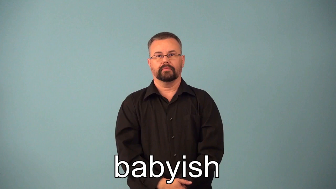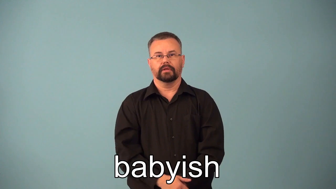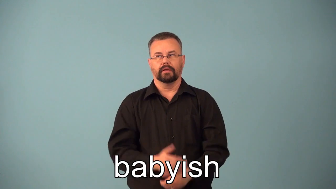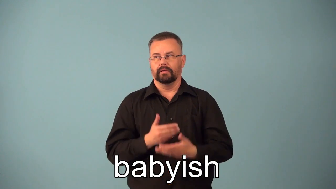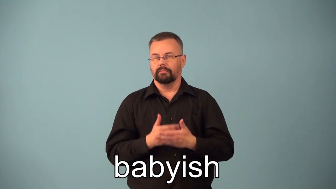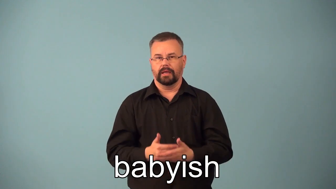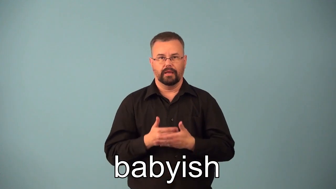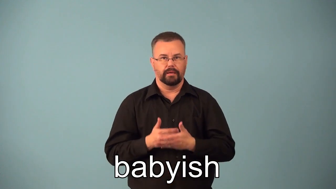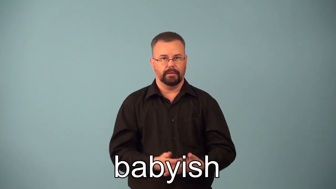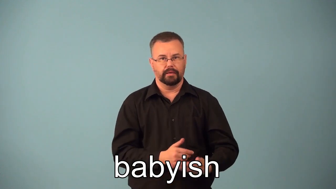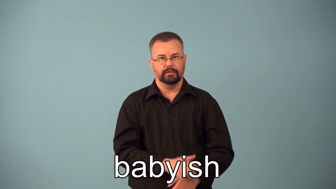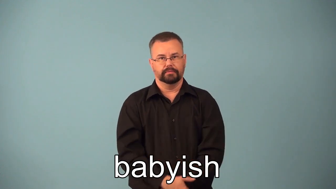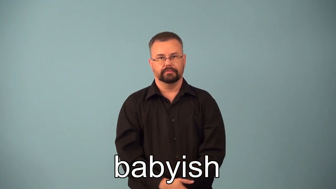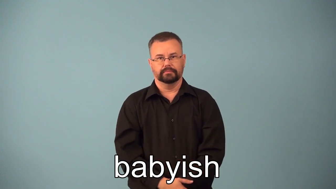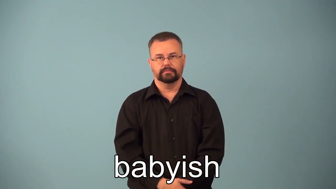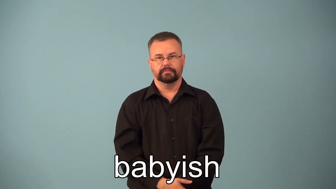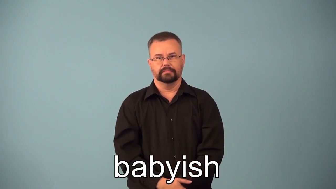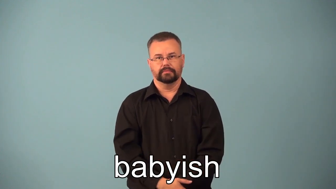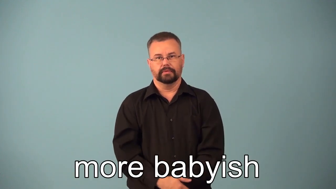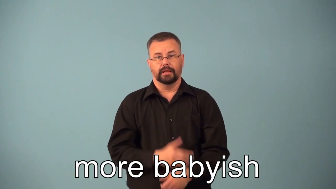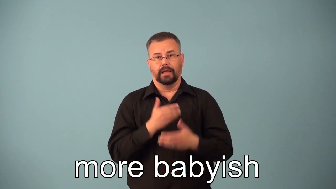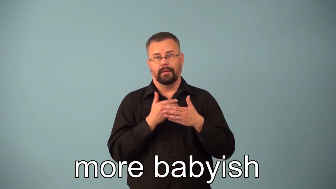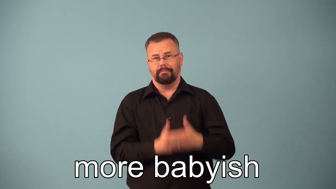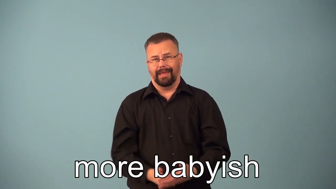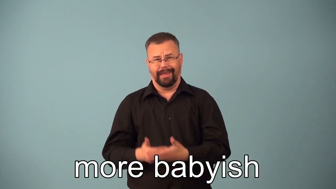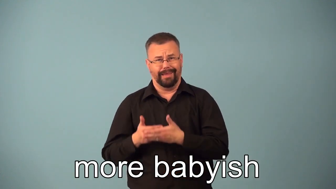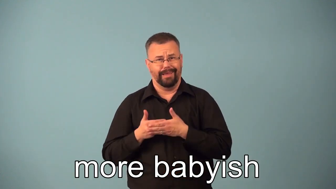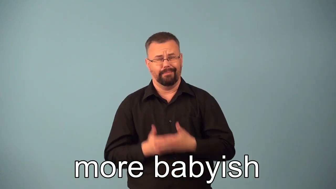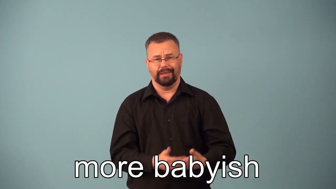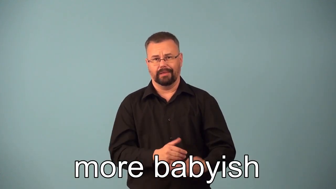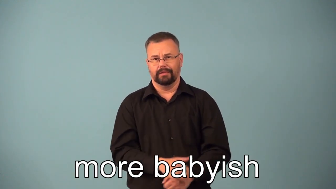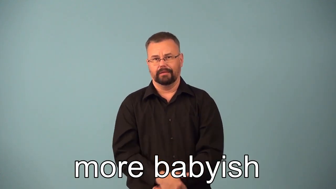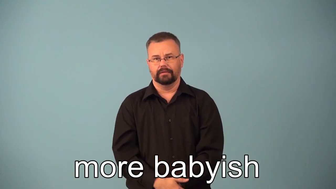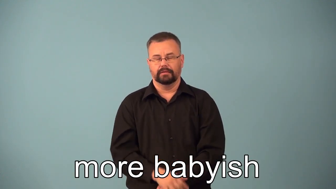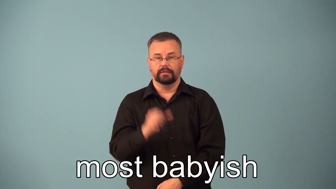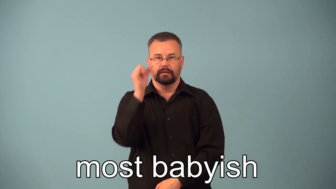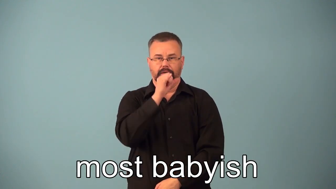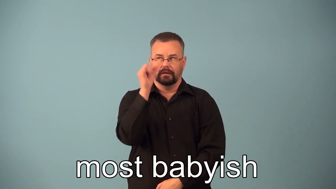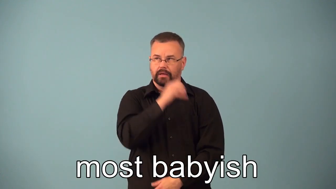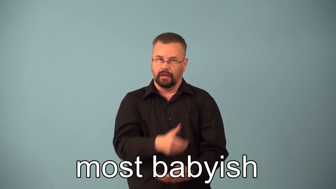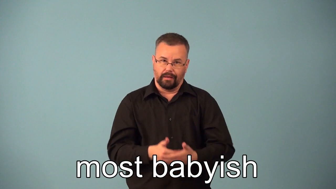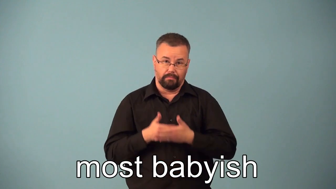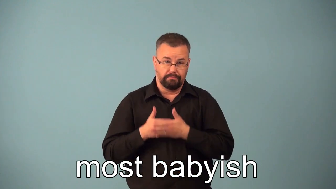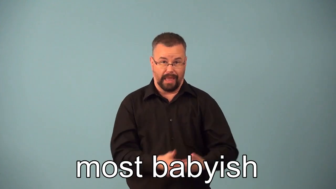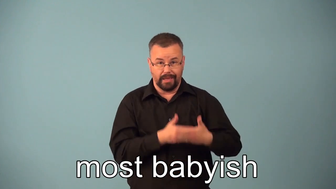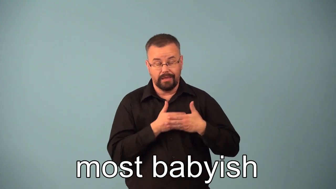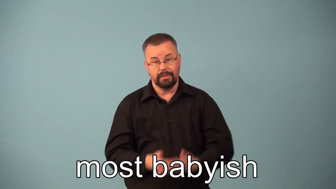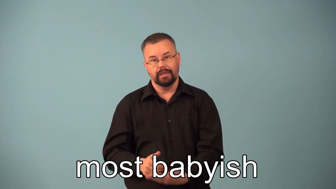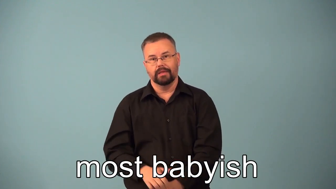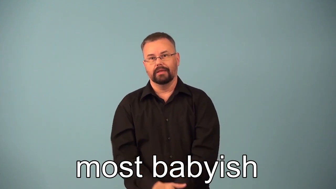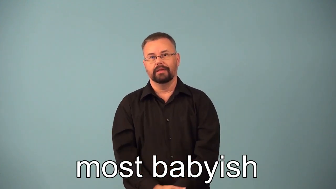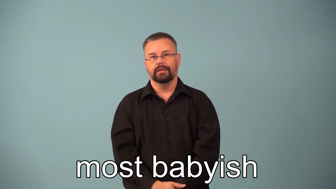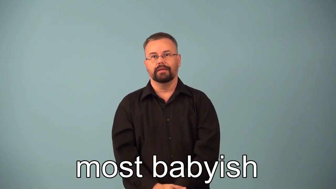babyish,more babyish,most babyish